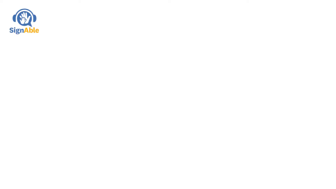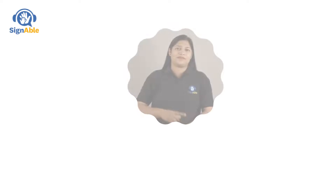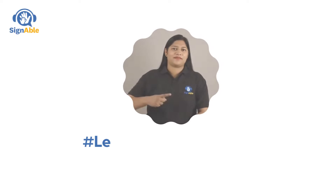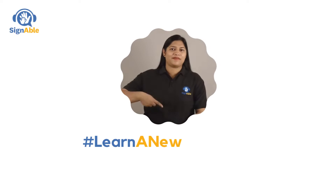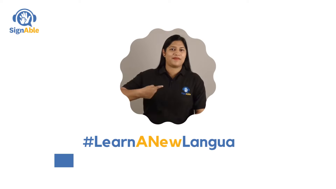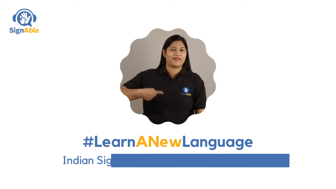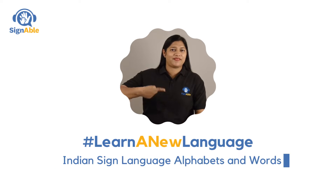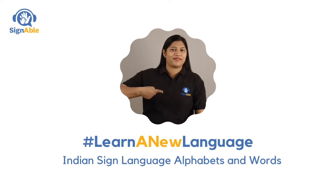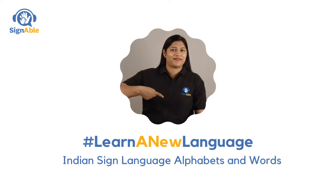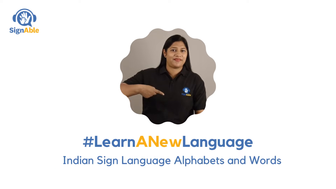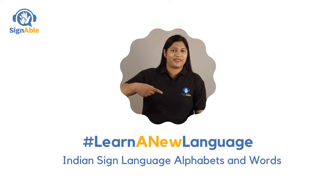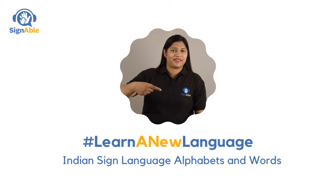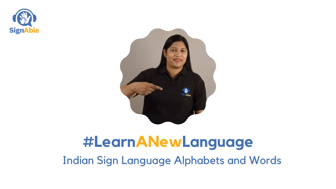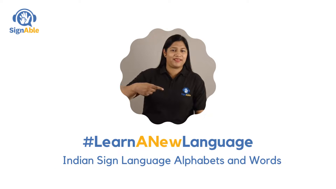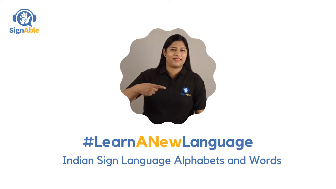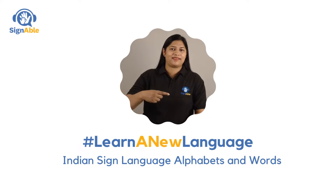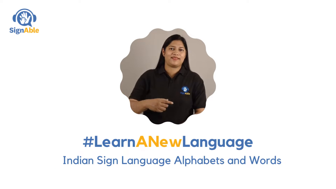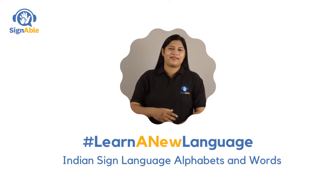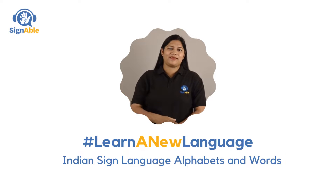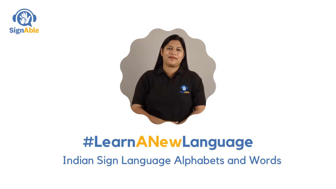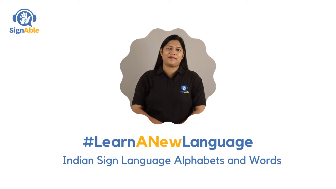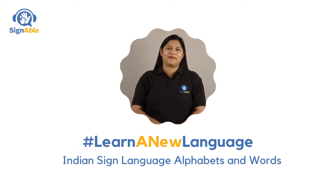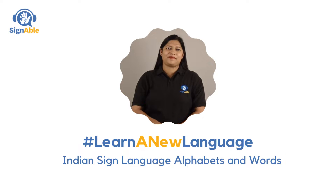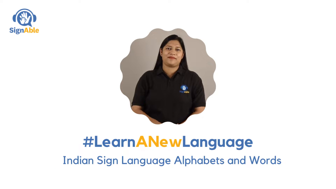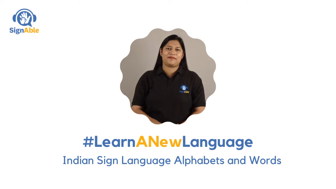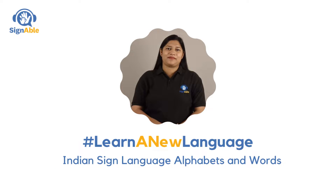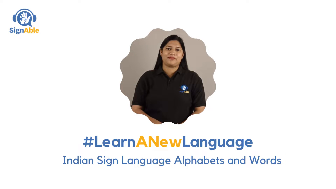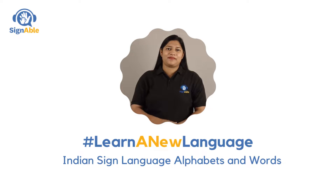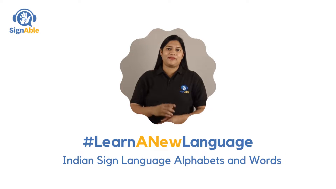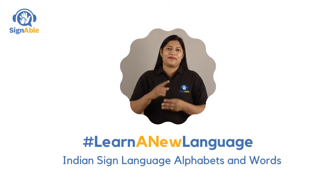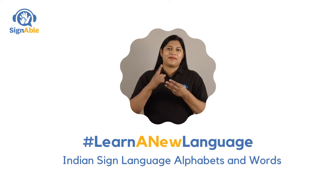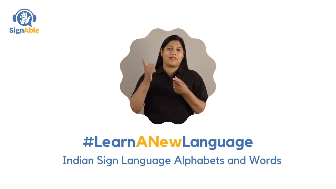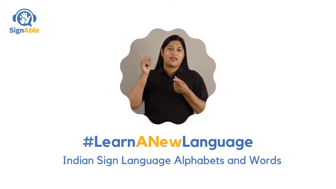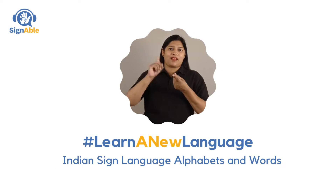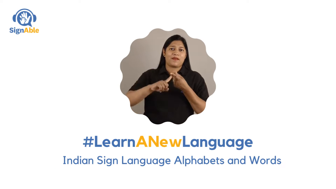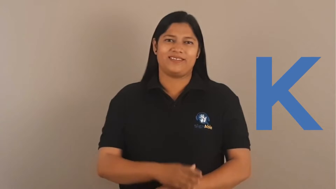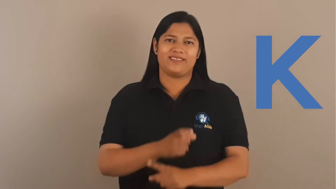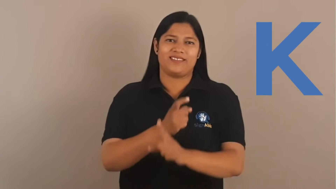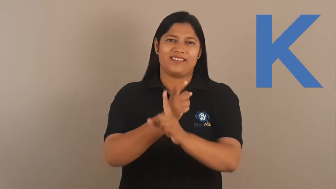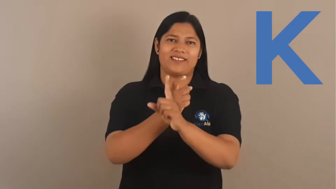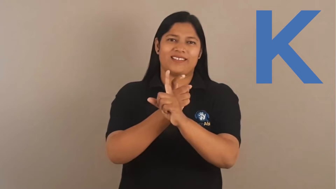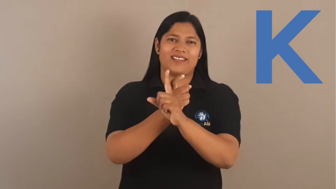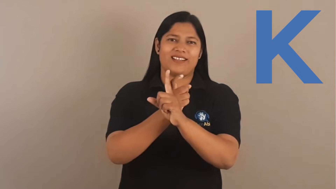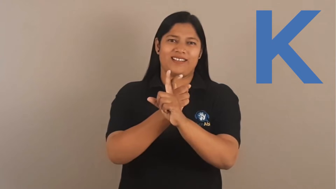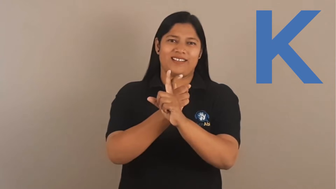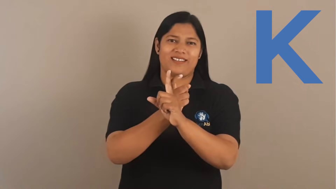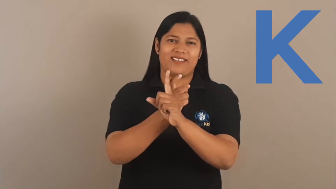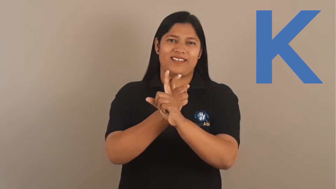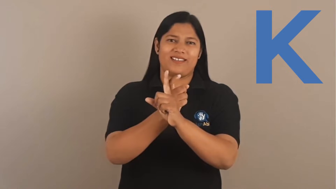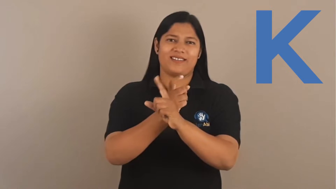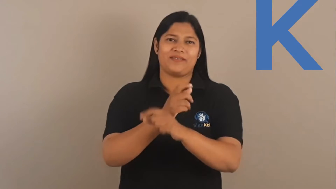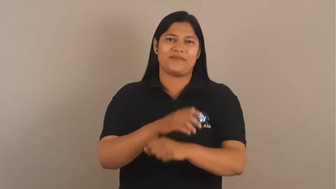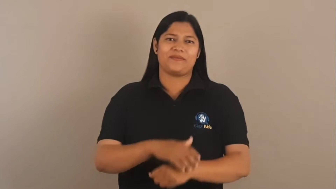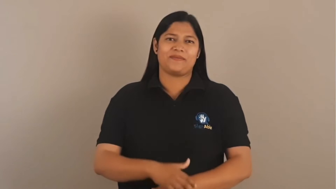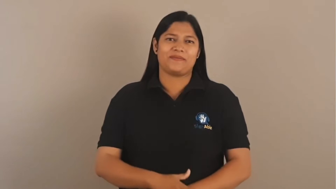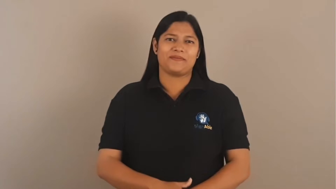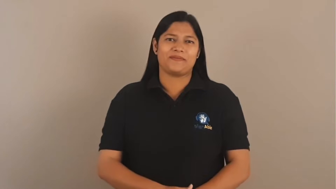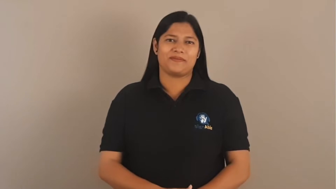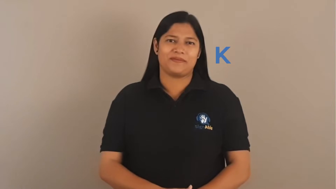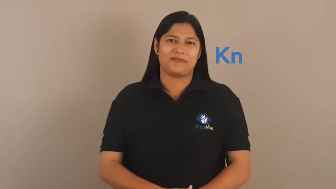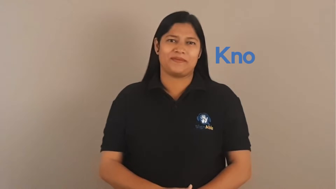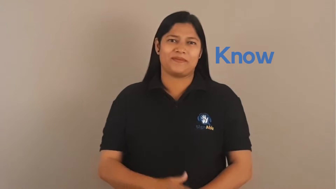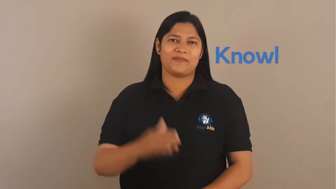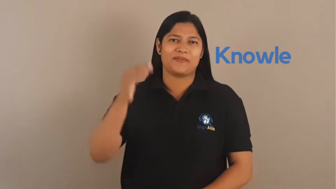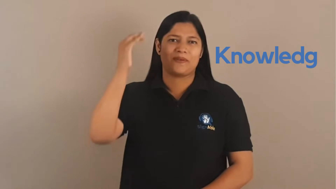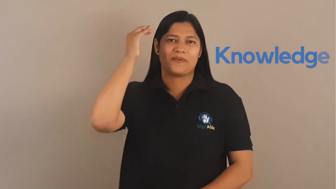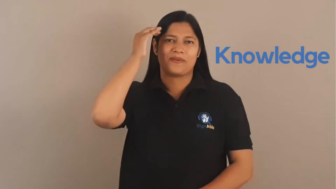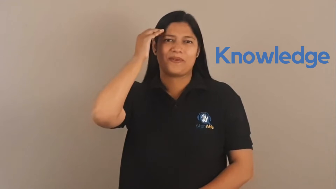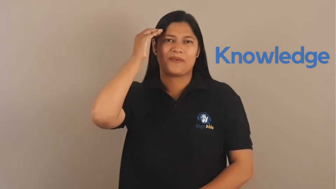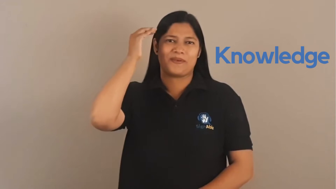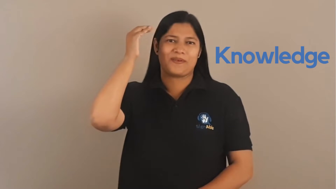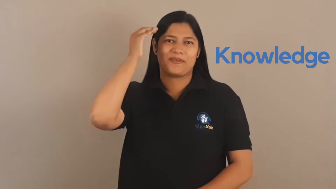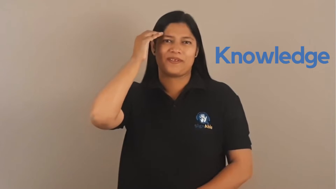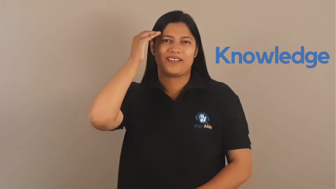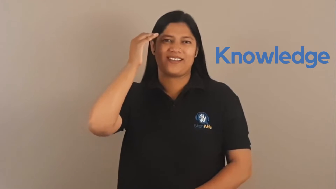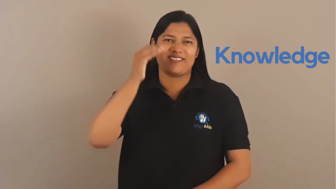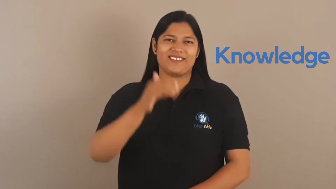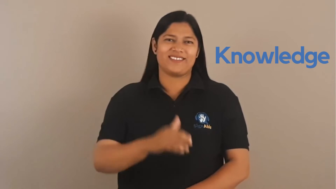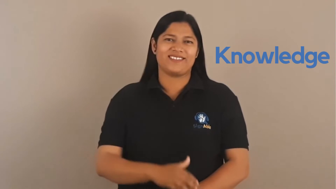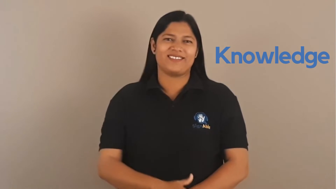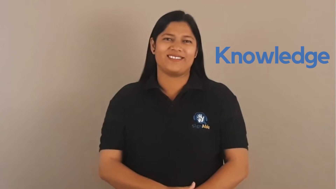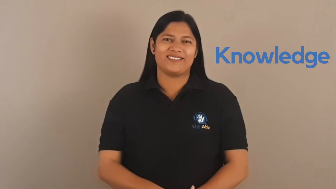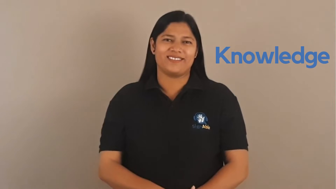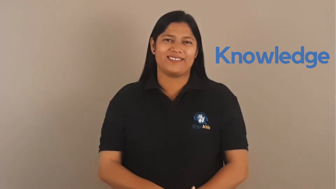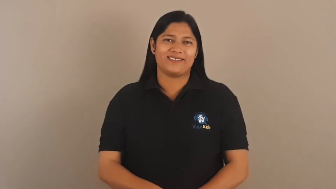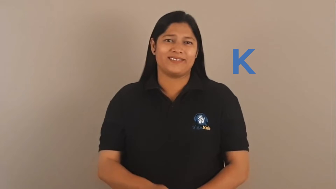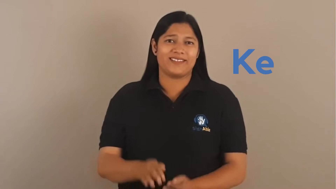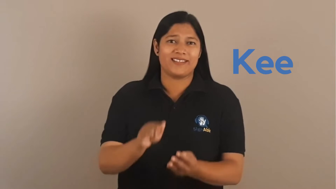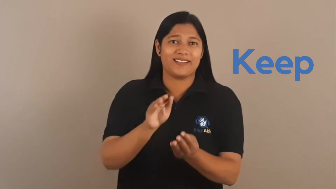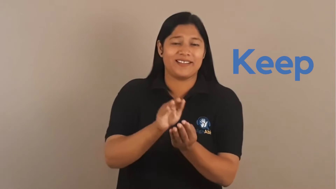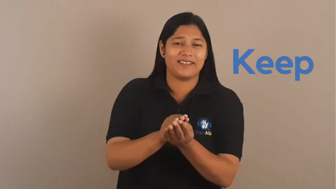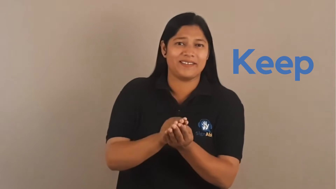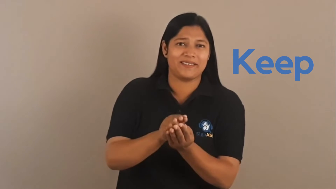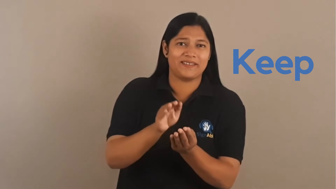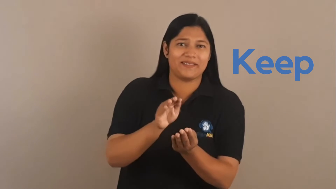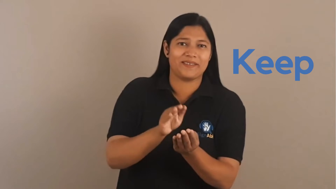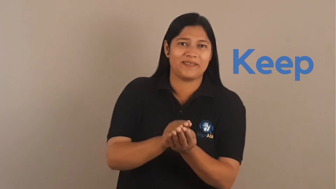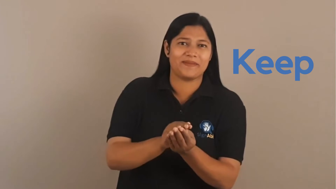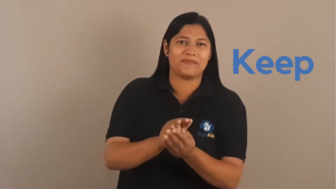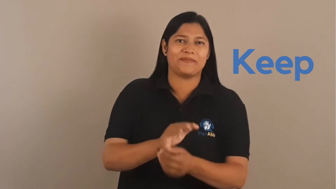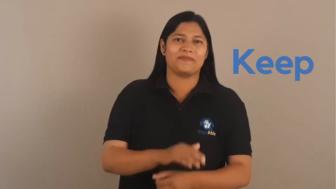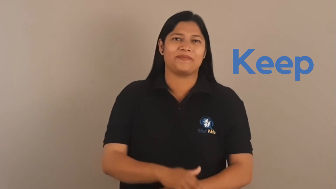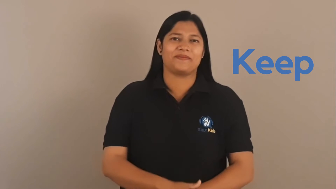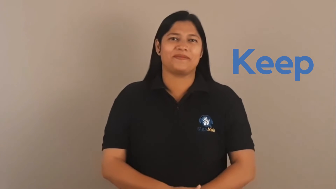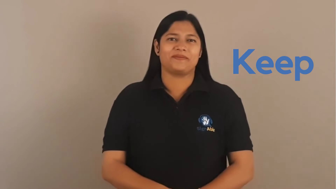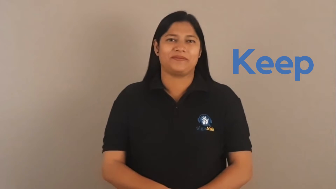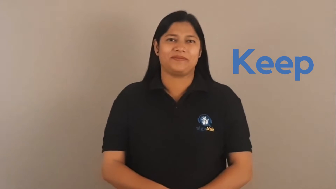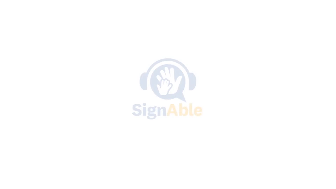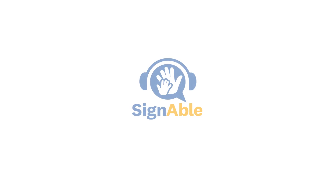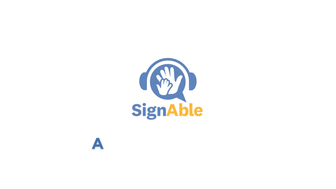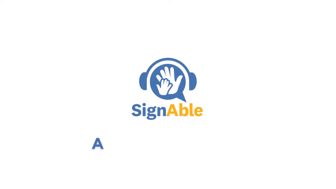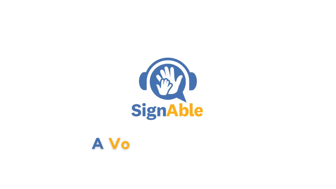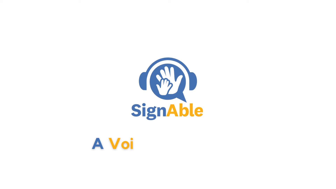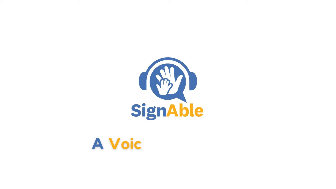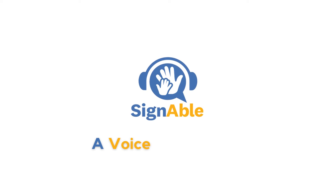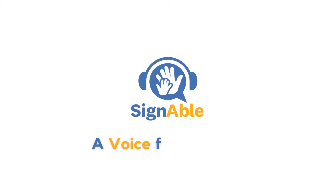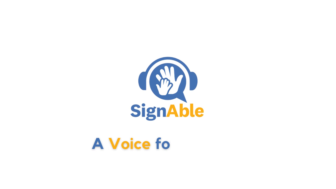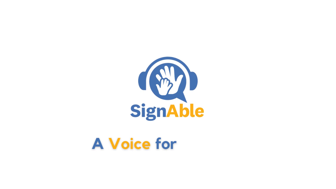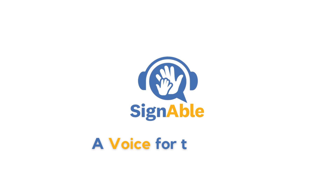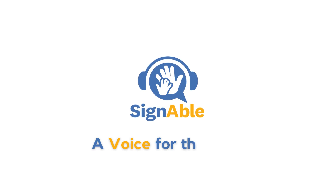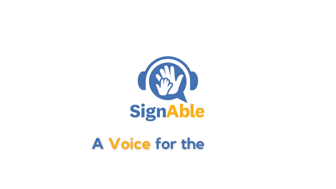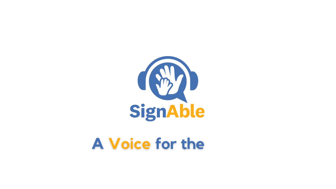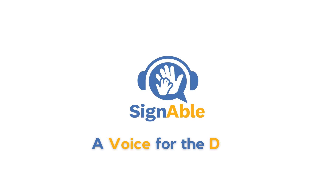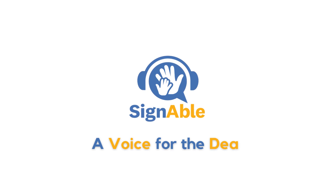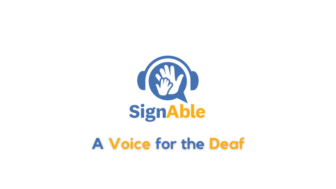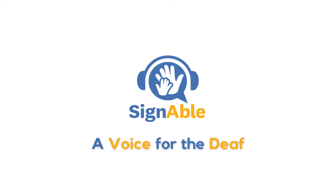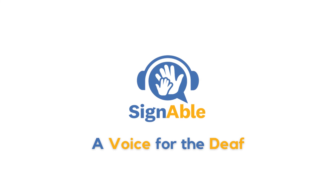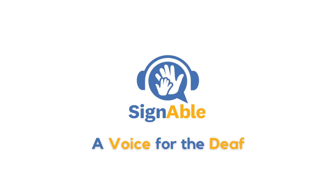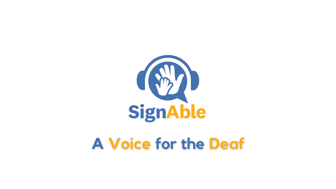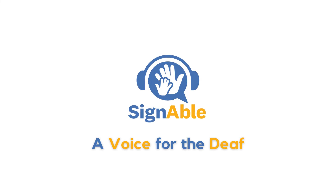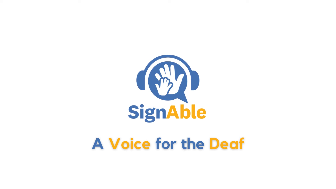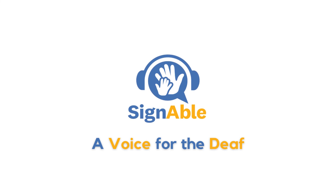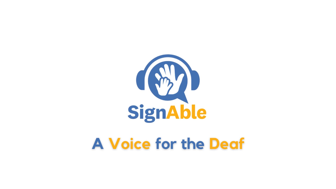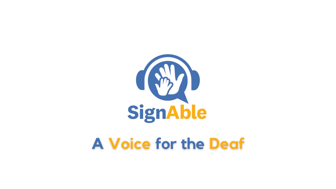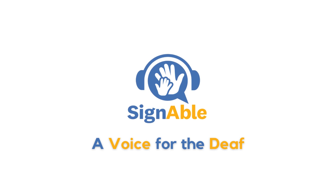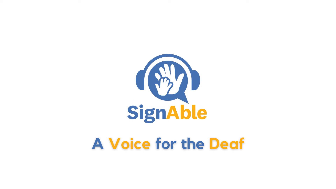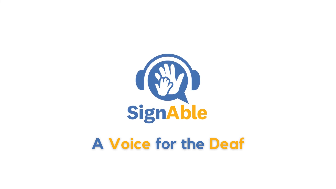K